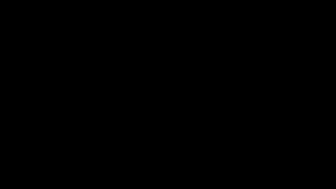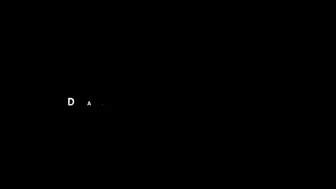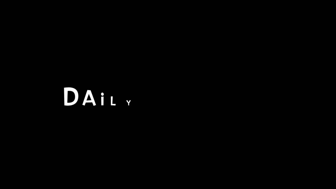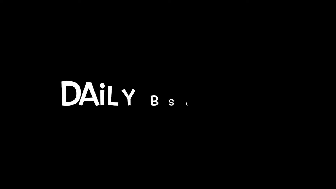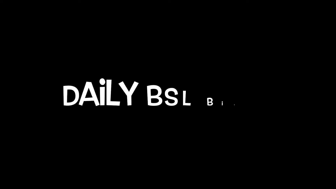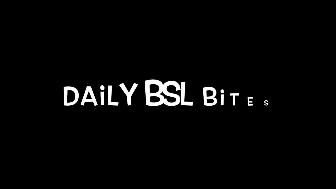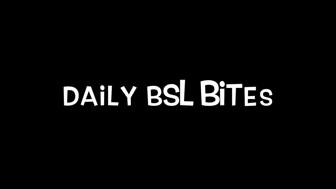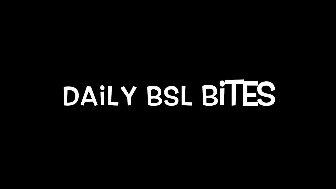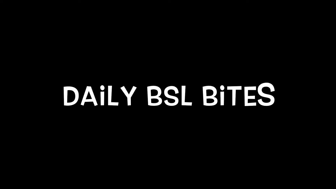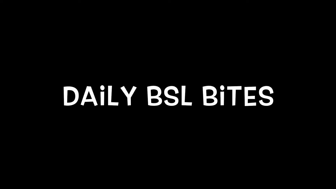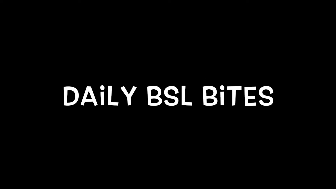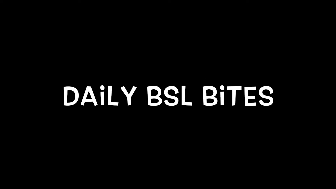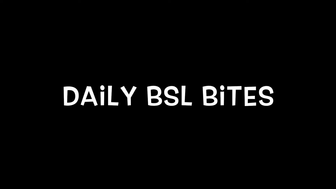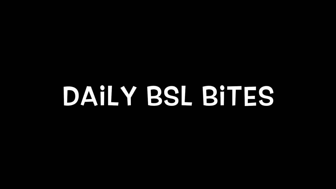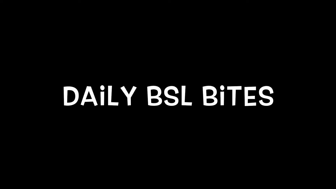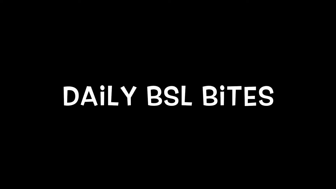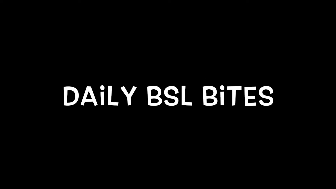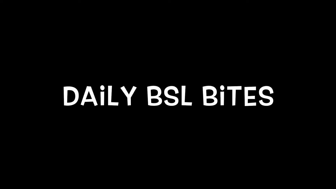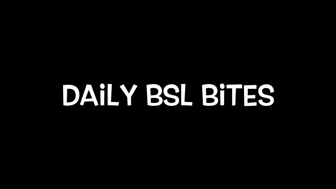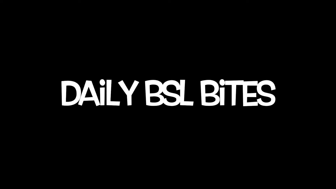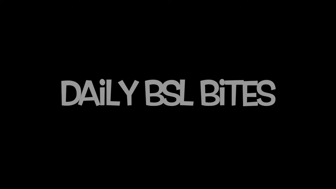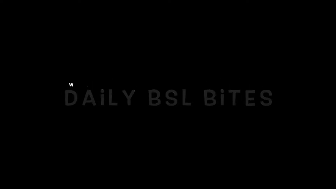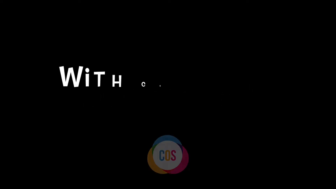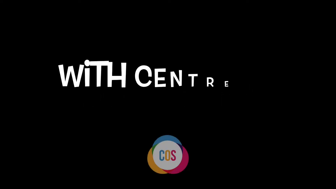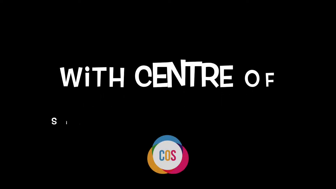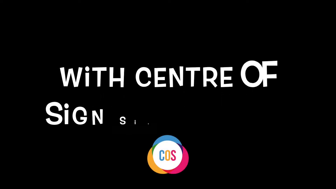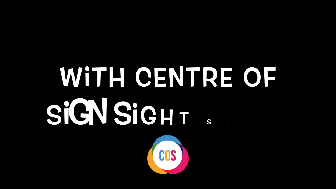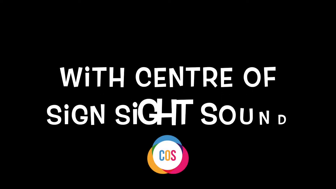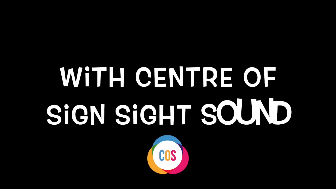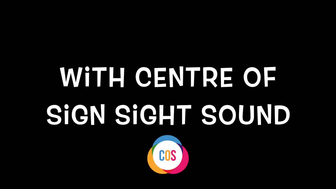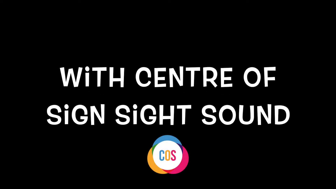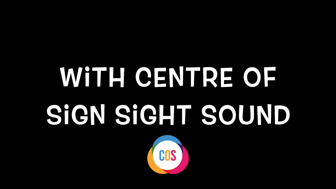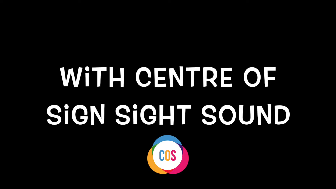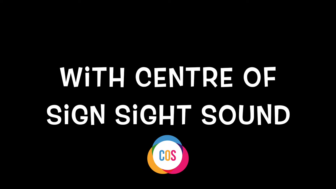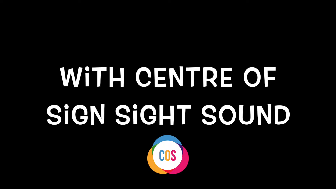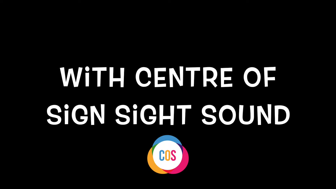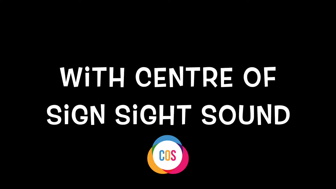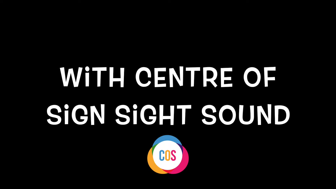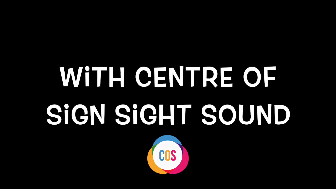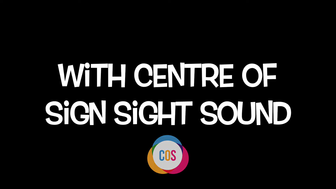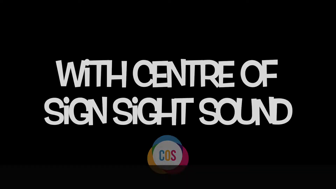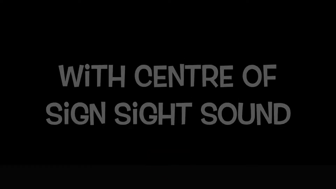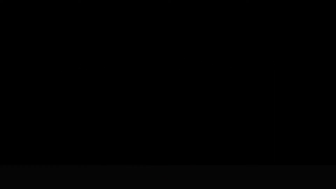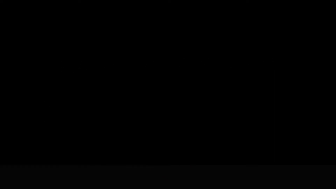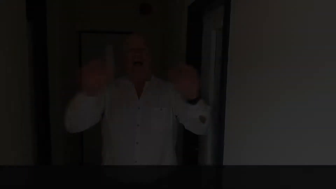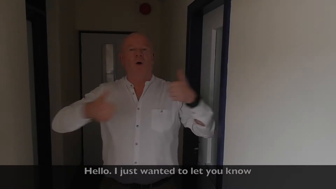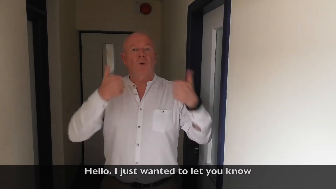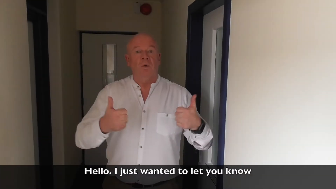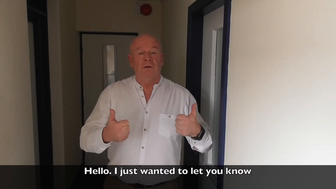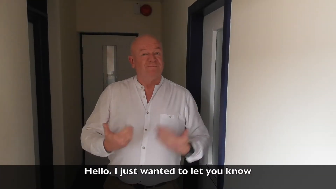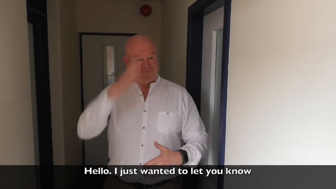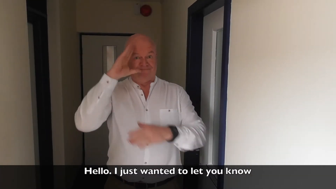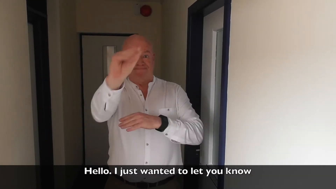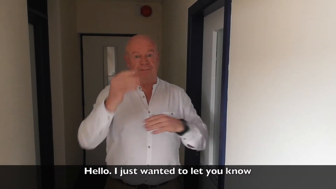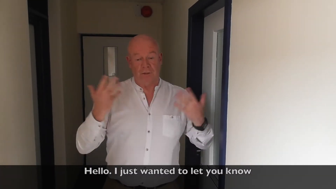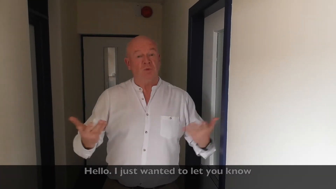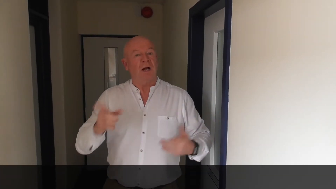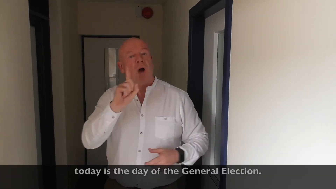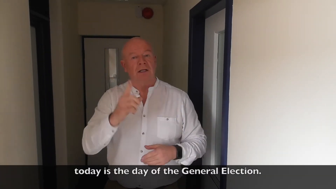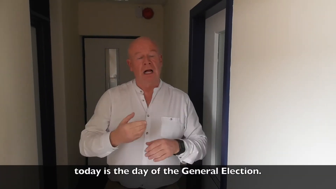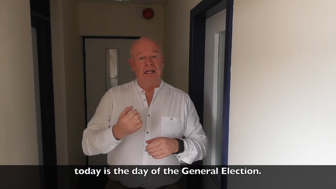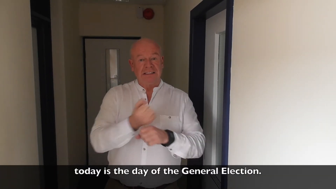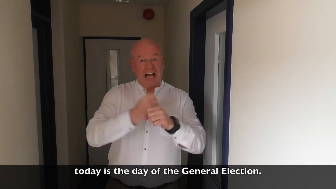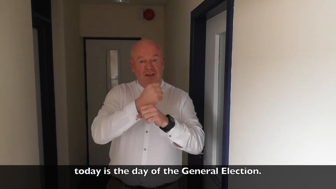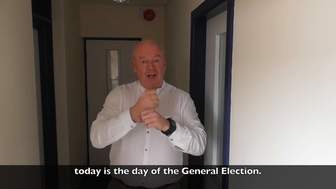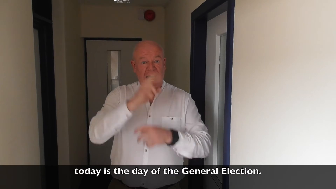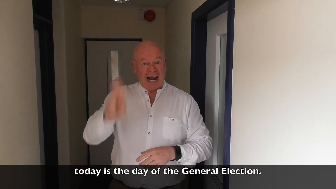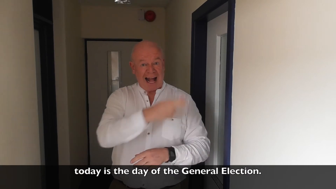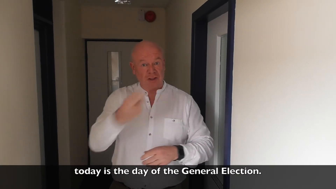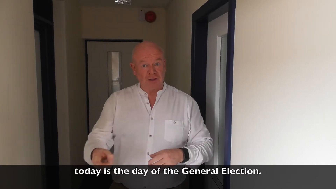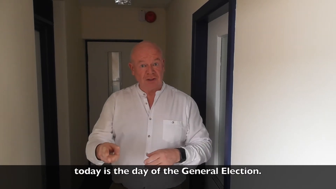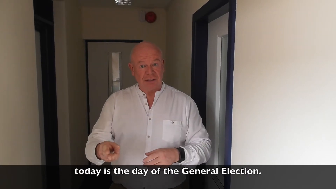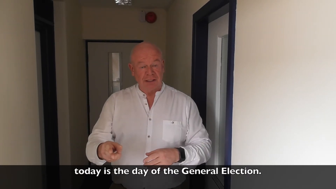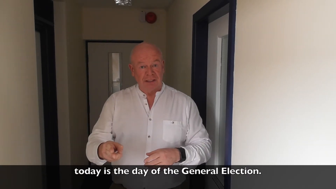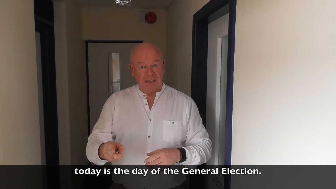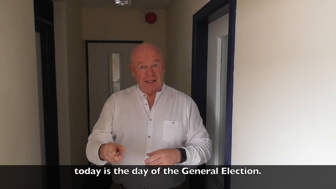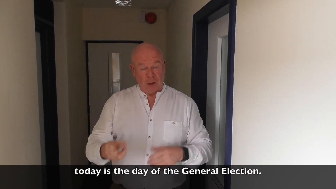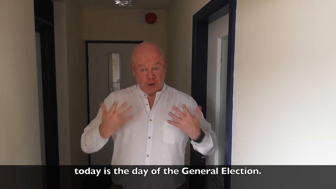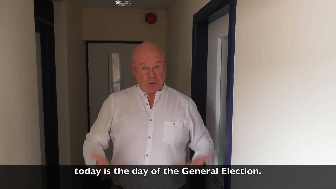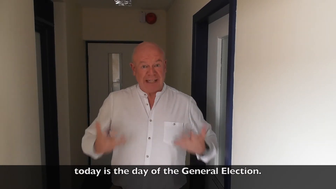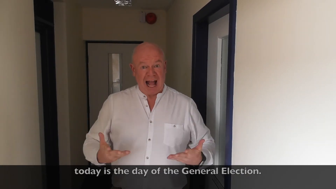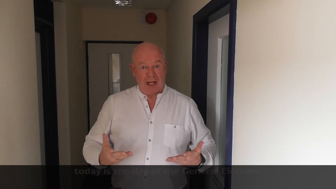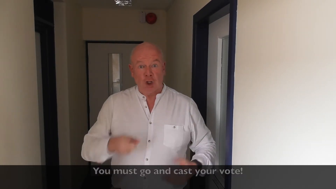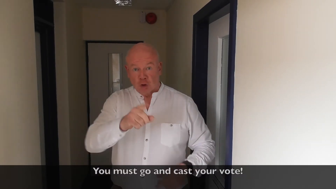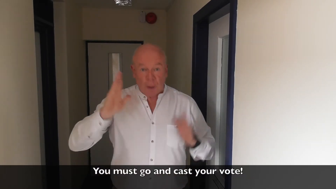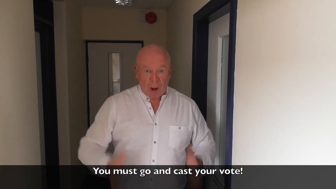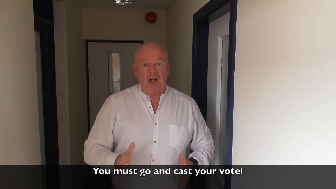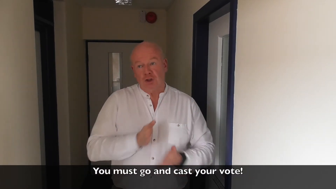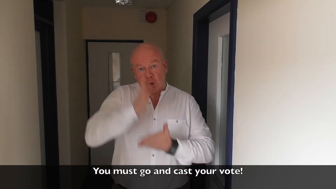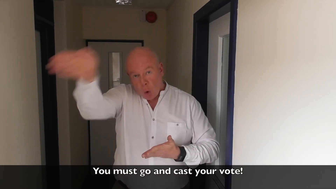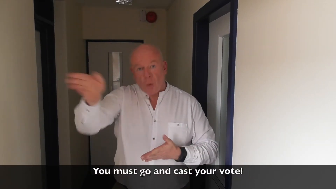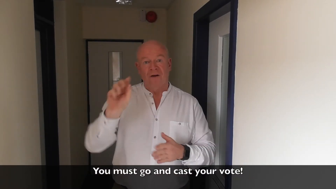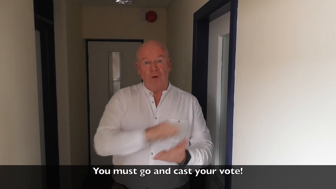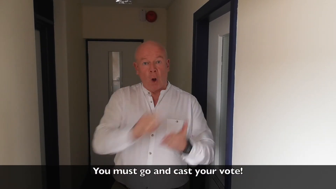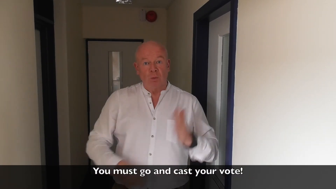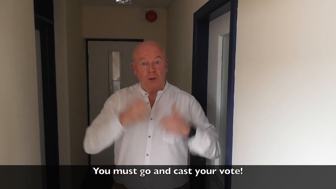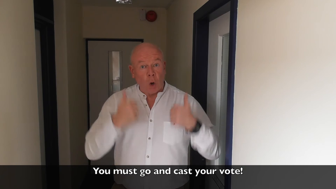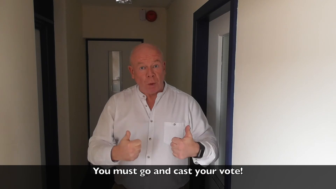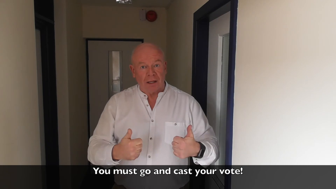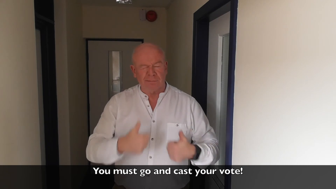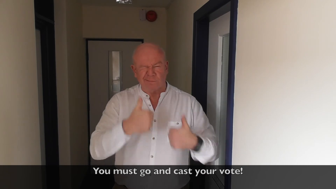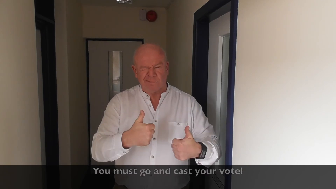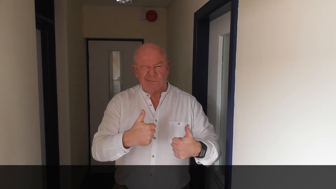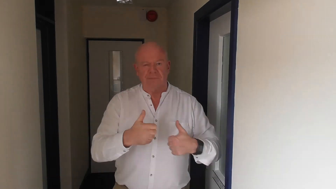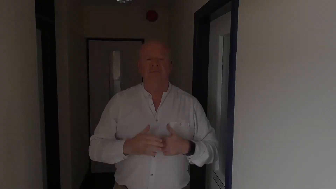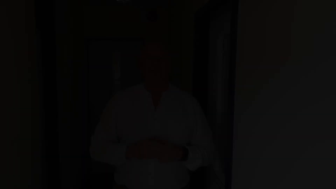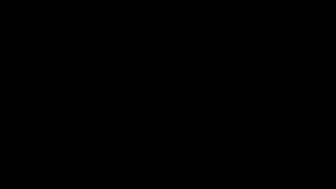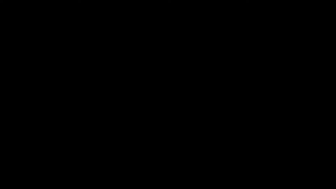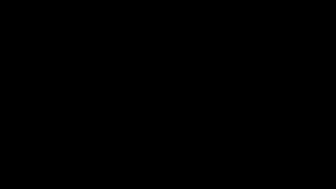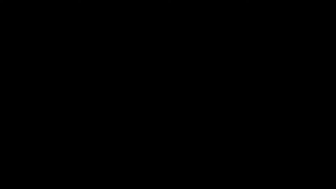General Election 2017